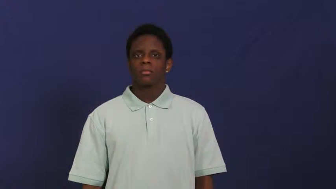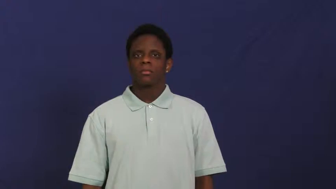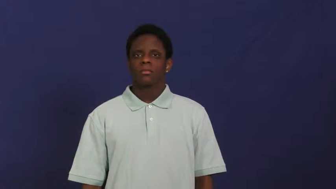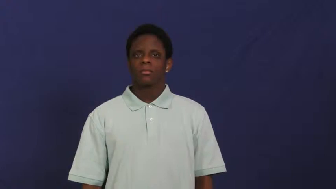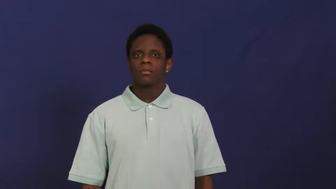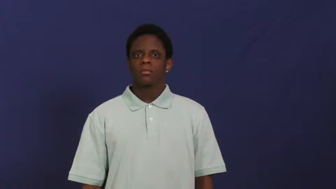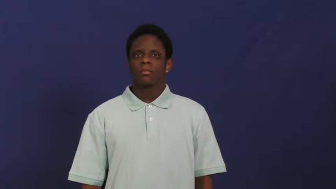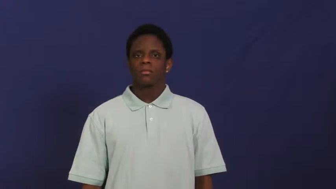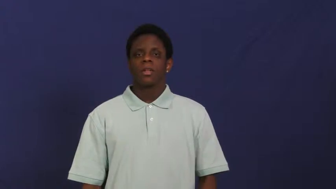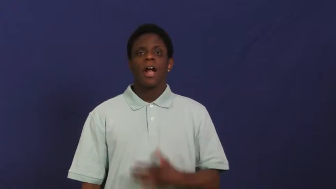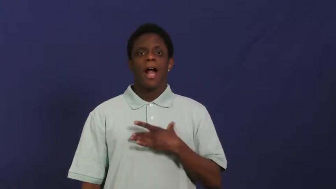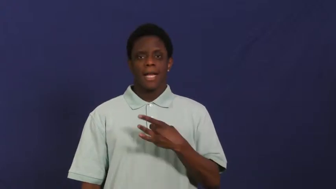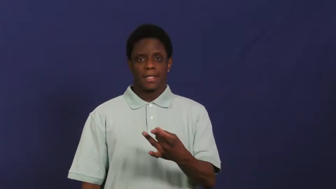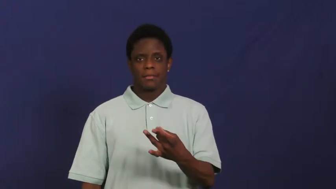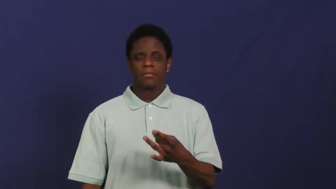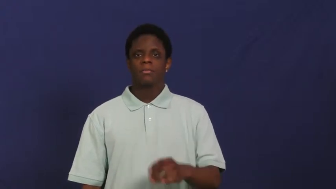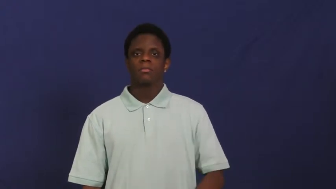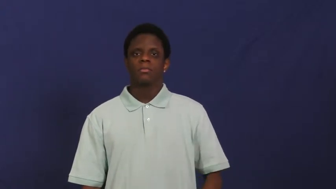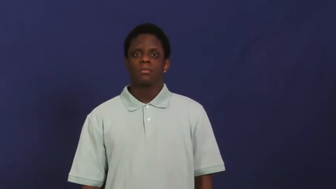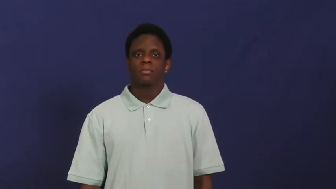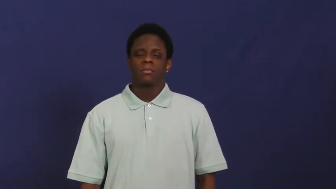like